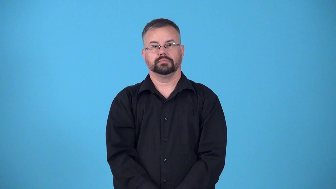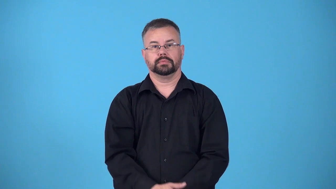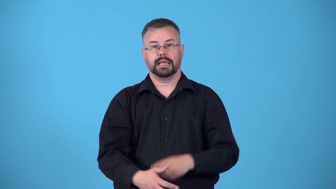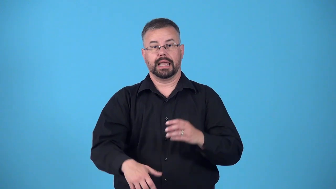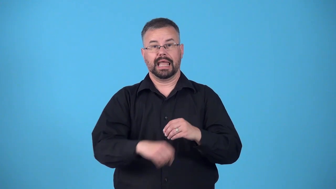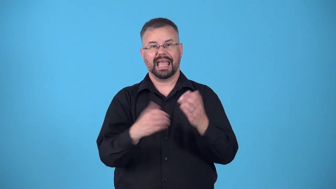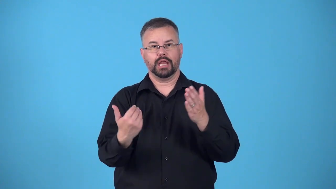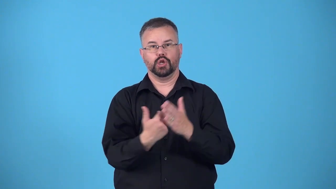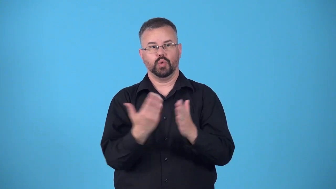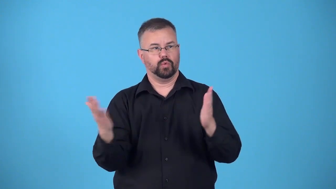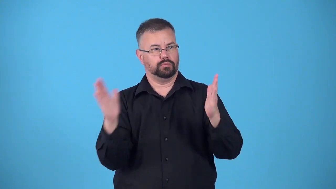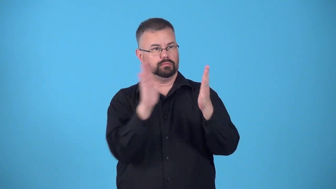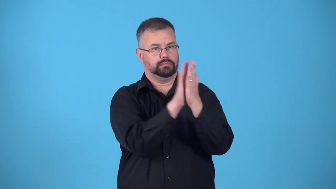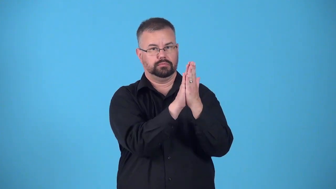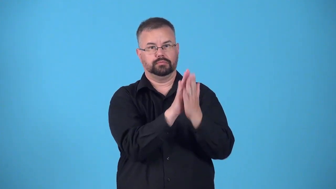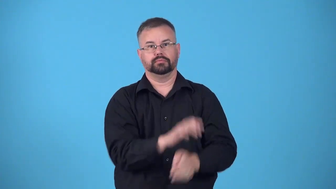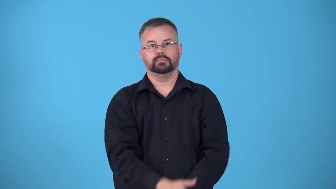reline